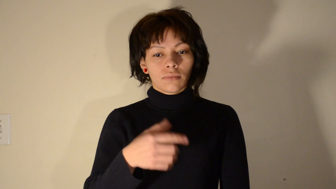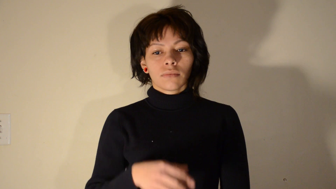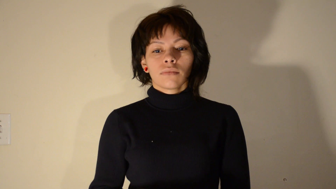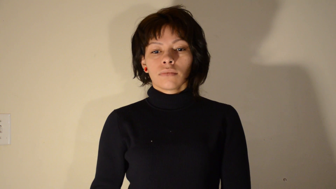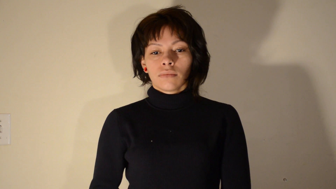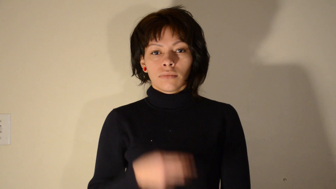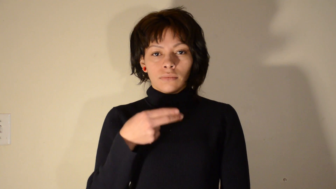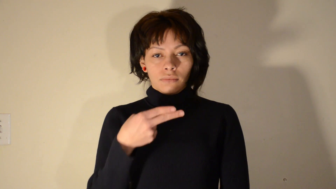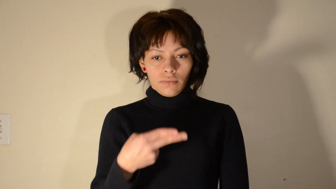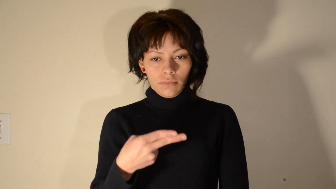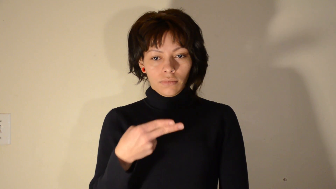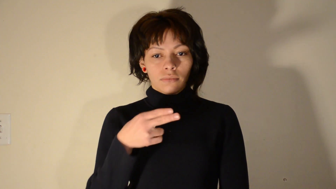letterh